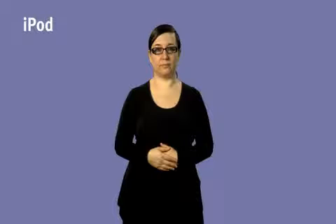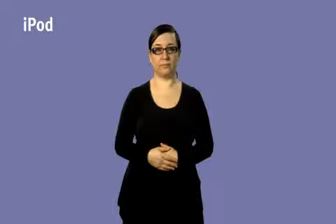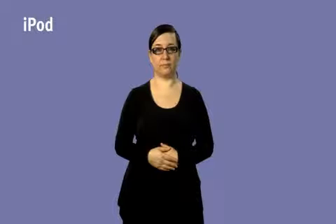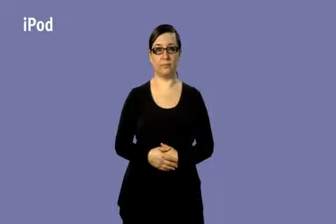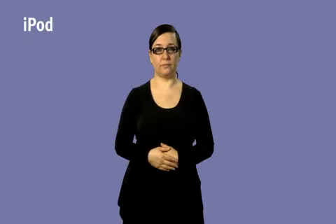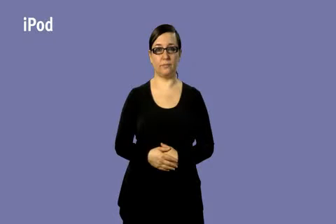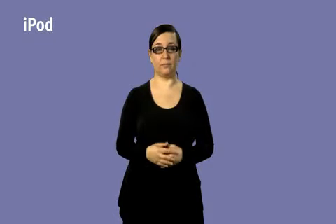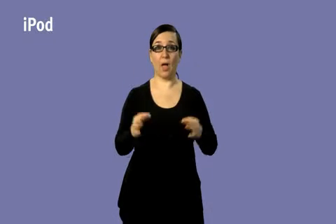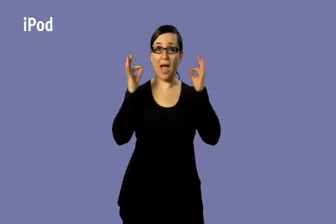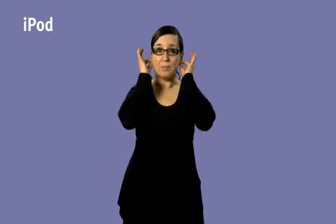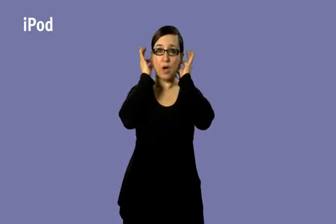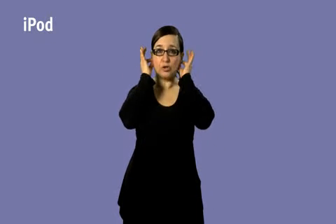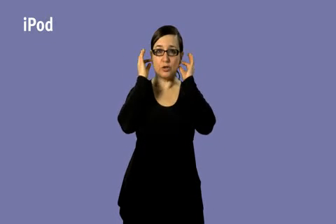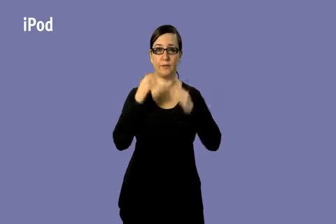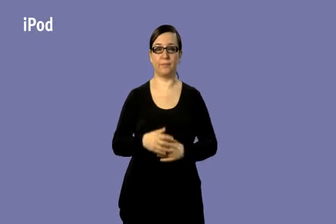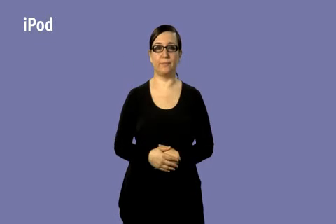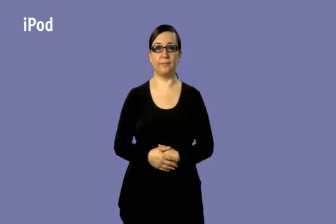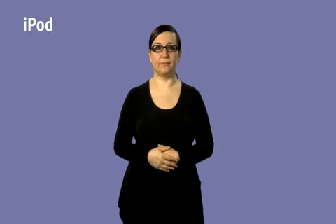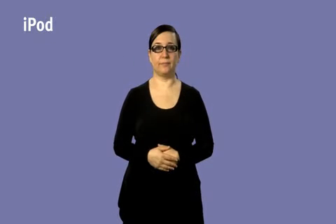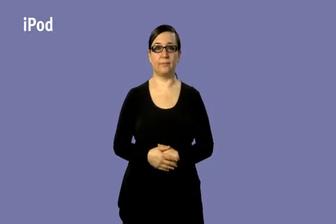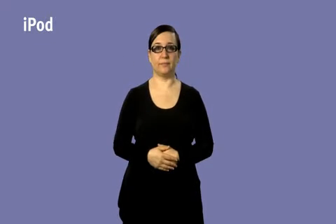iPod